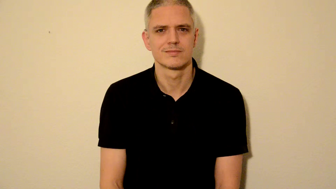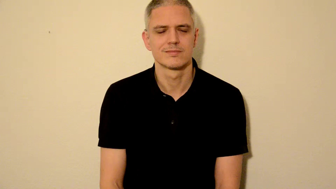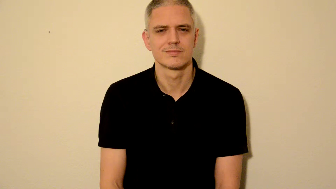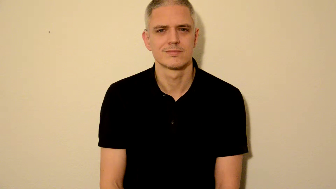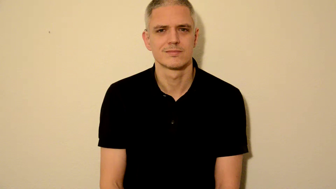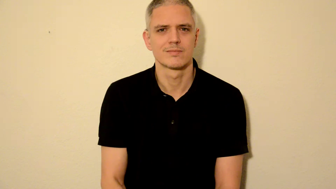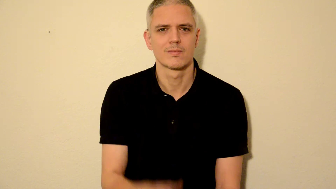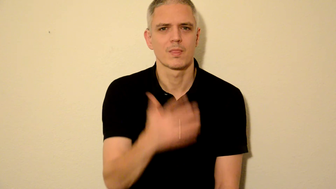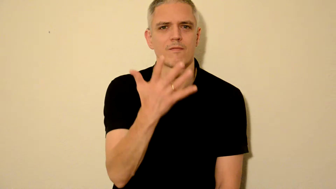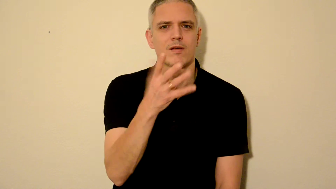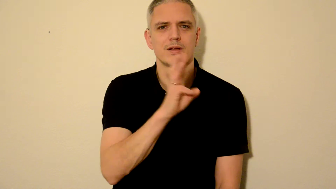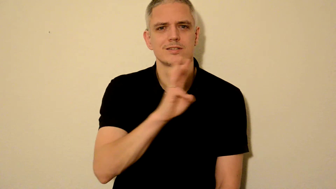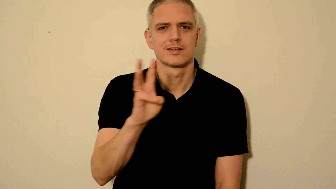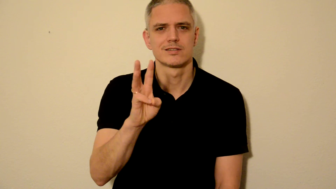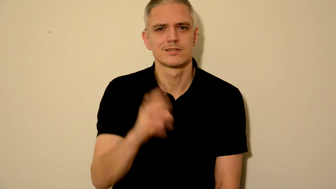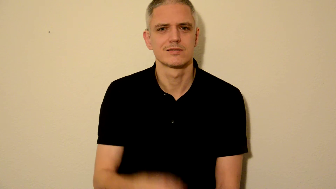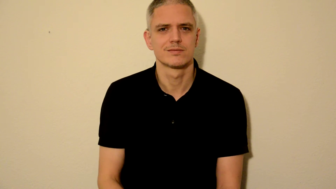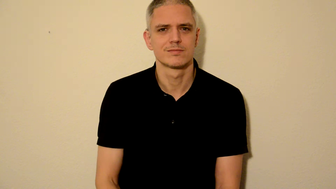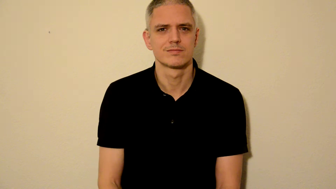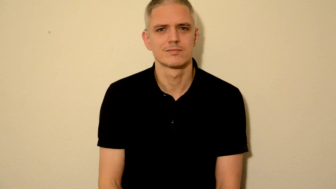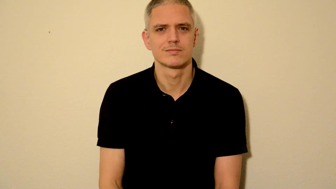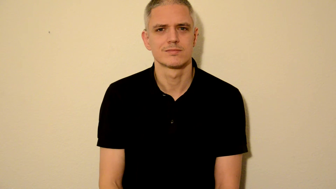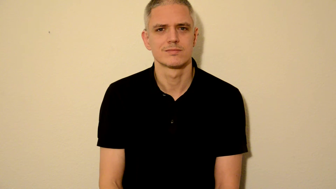number65